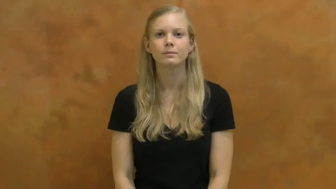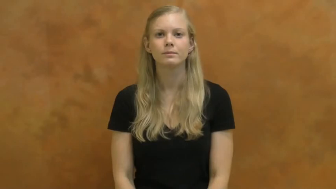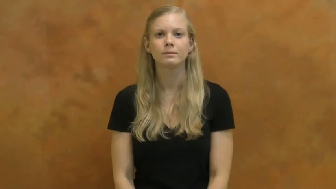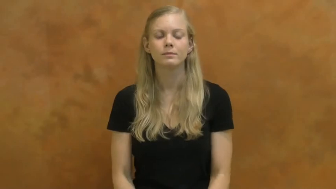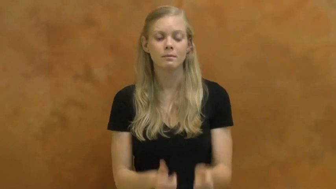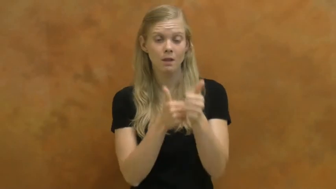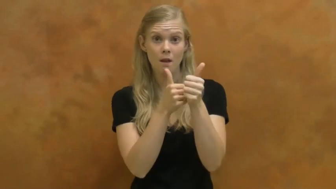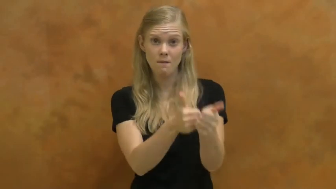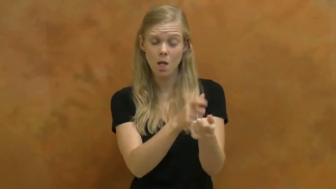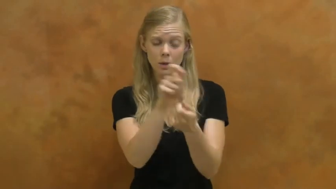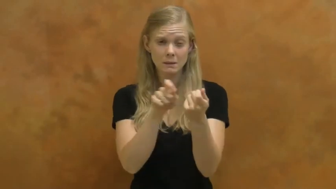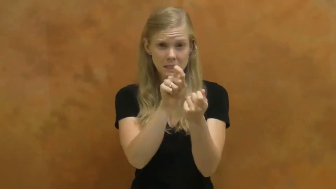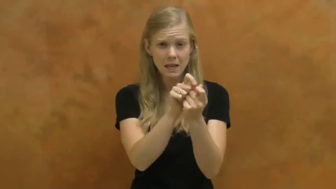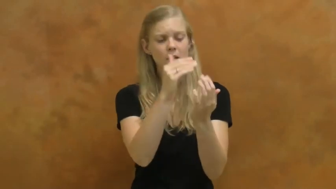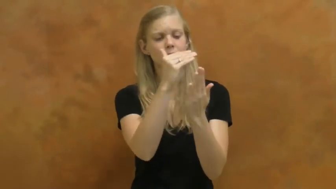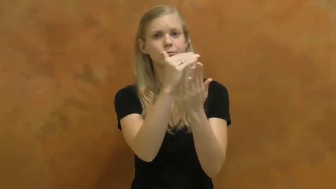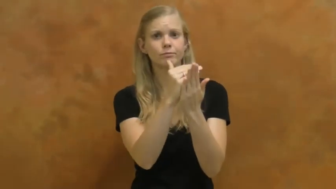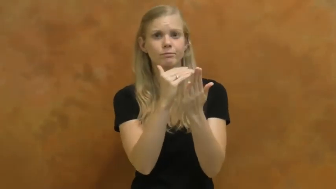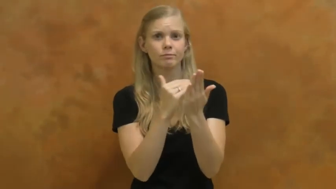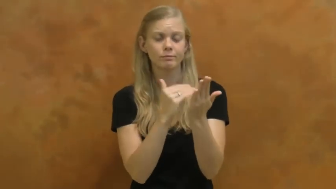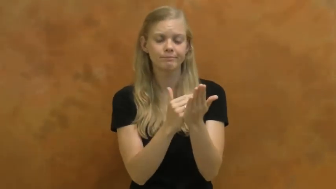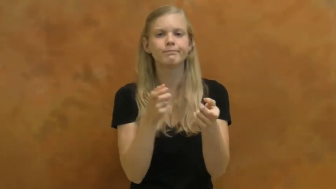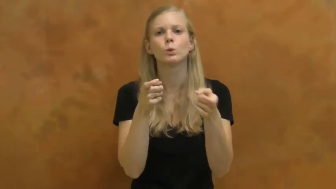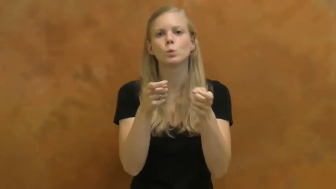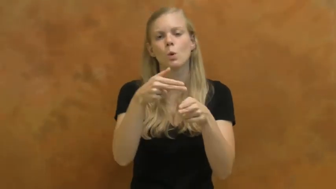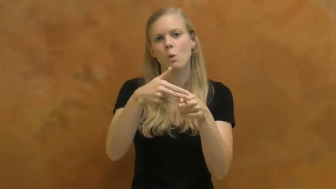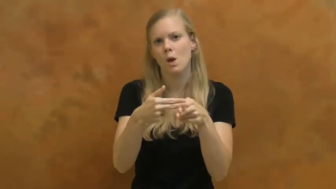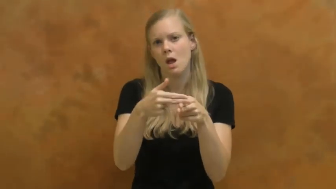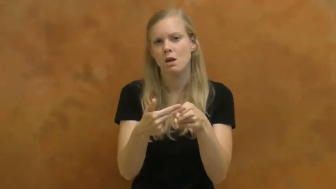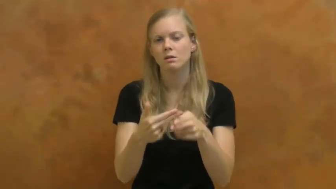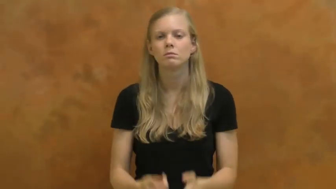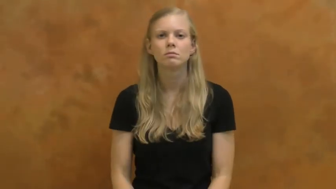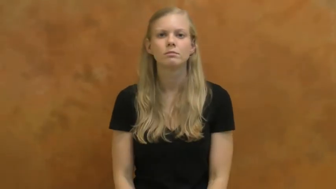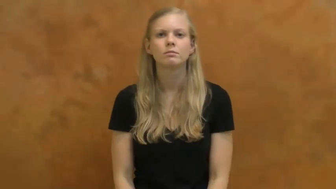dieting